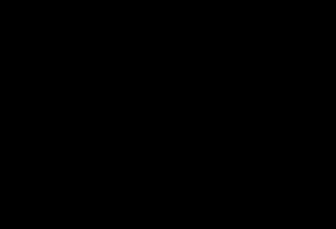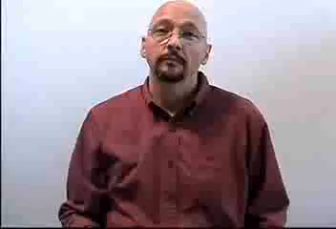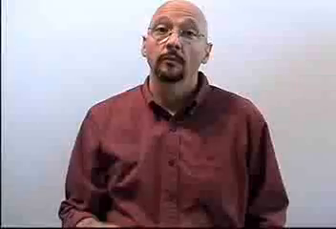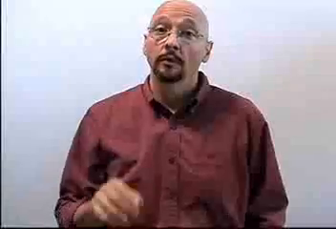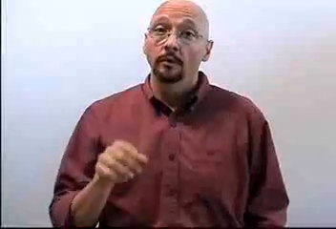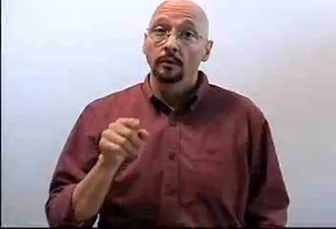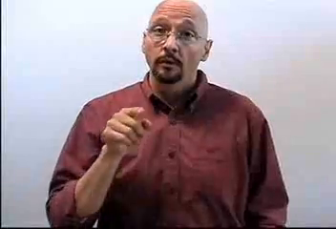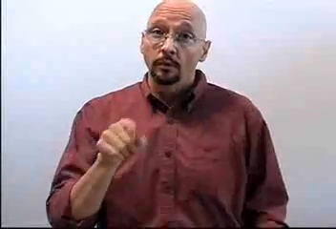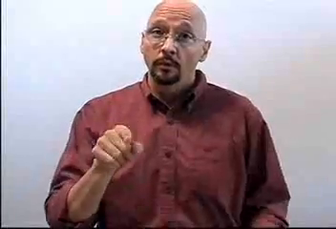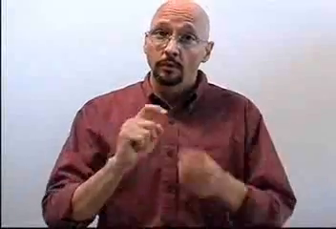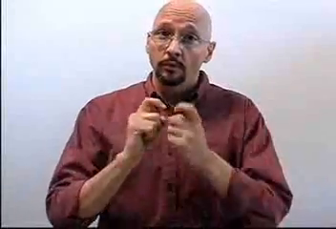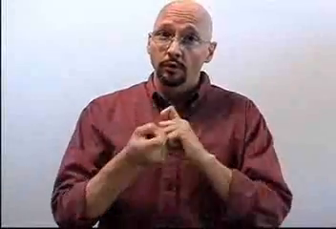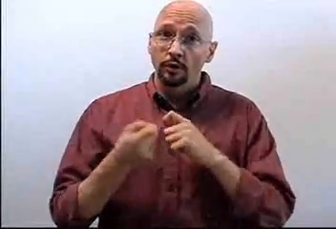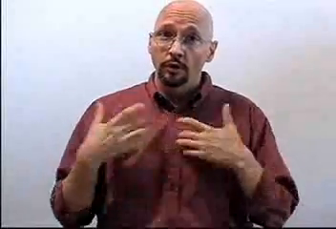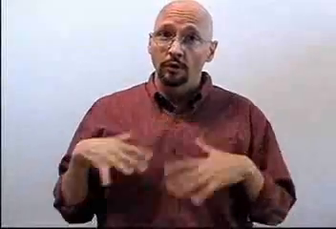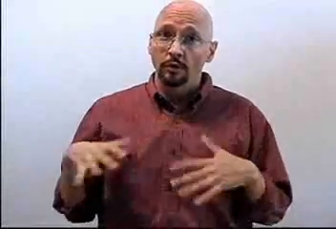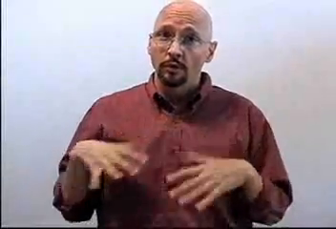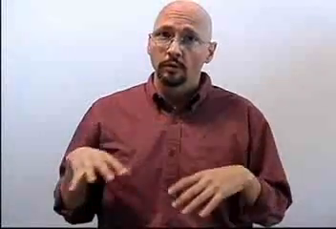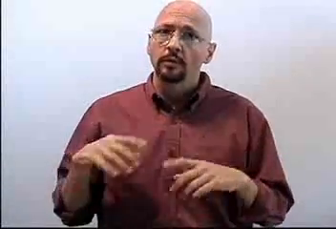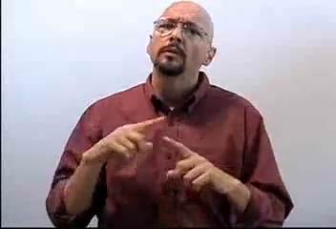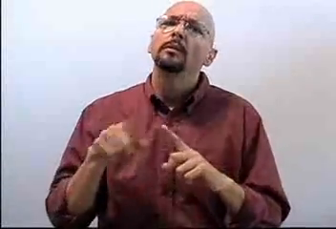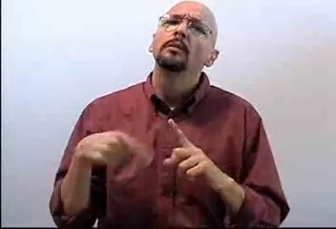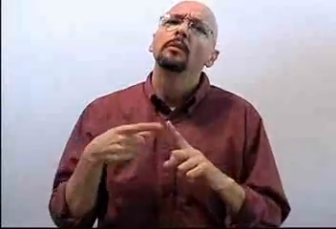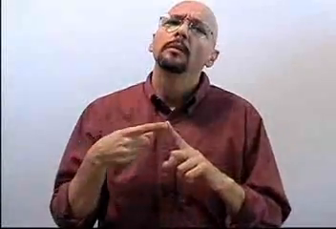you change clothes, when